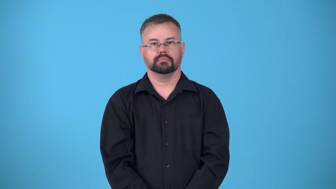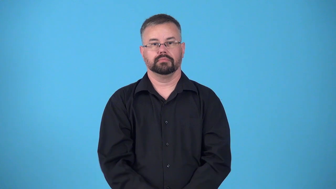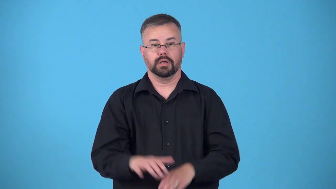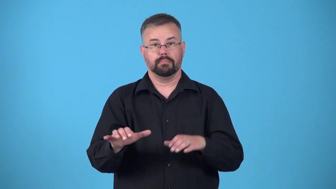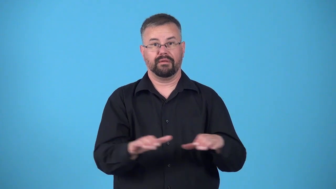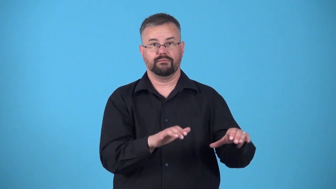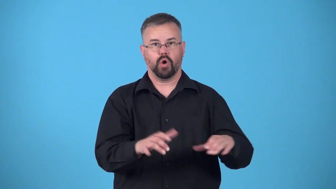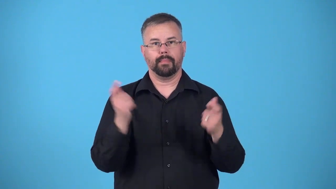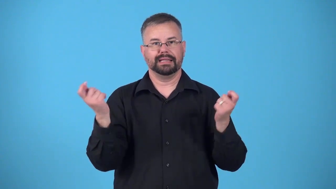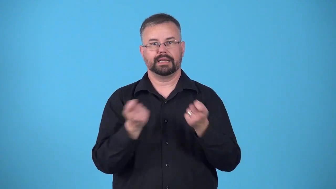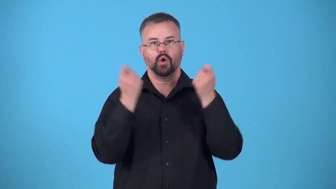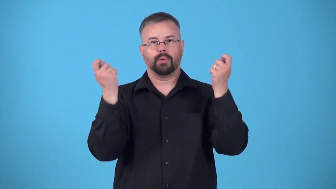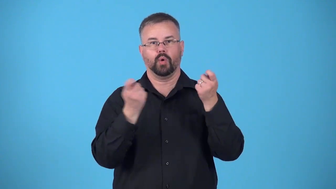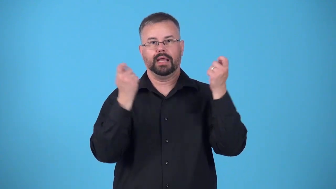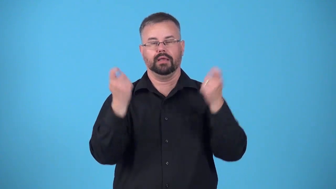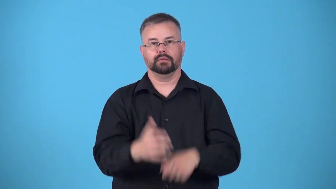solemnize